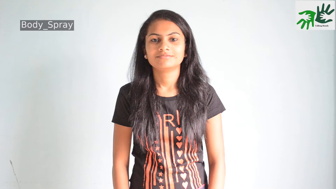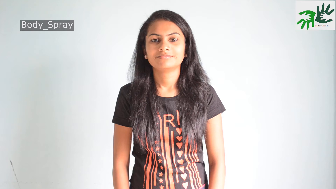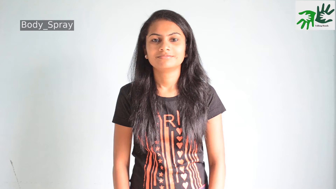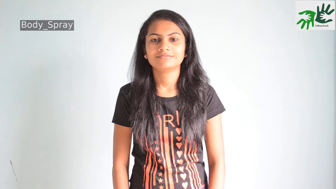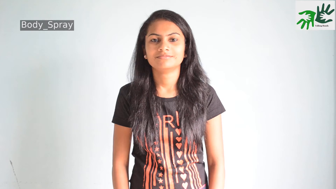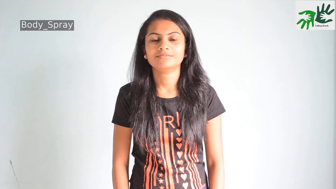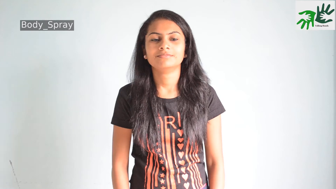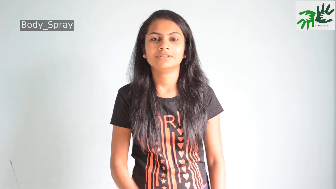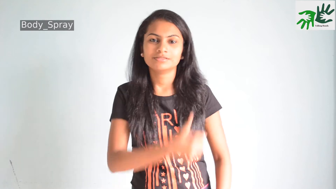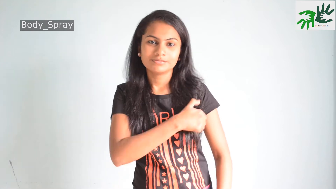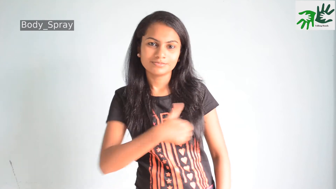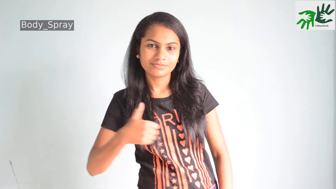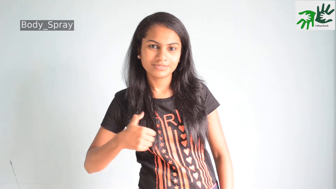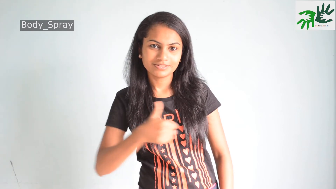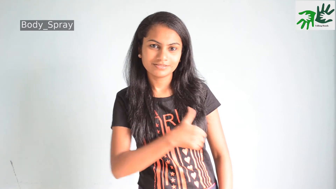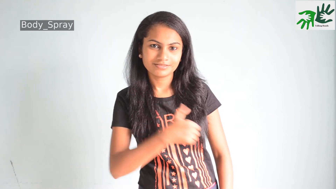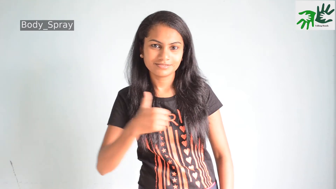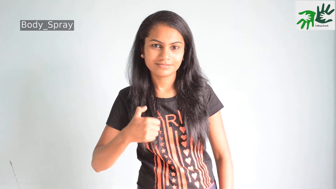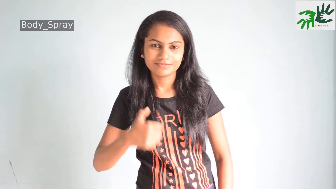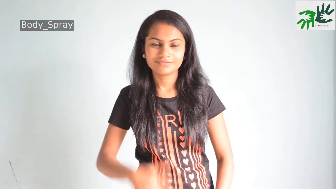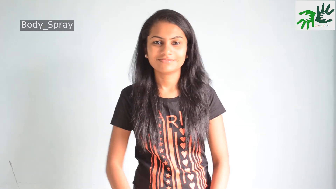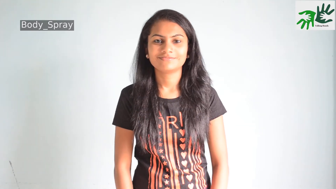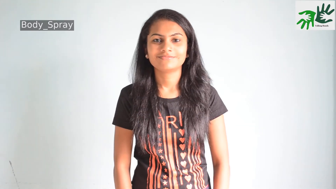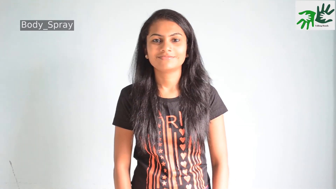Body Spray